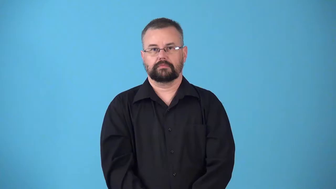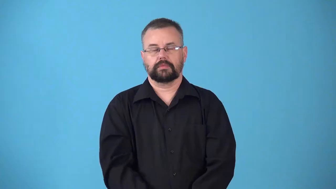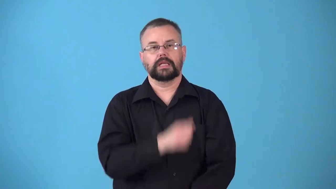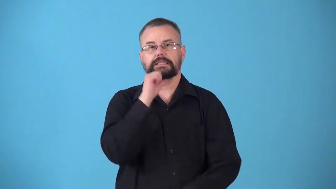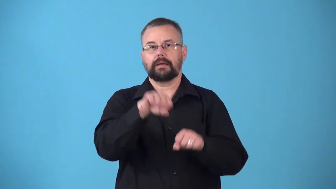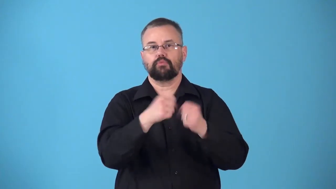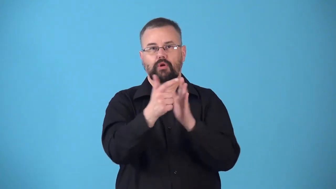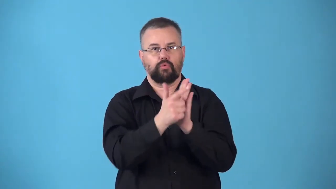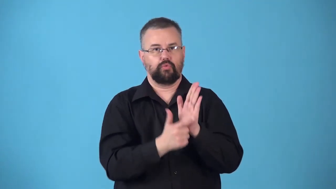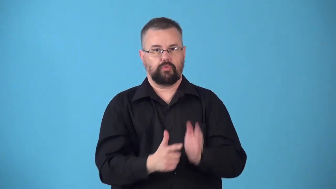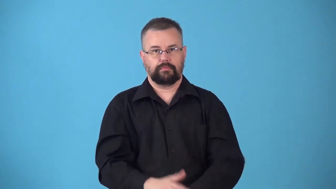noncriminal